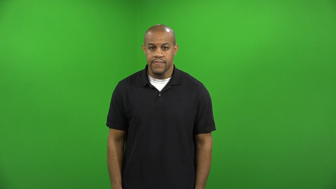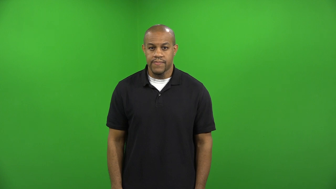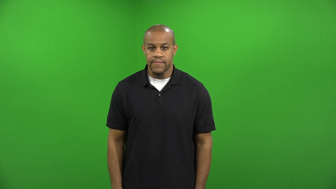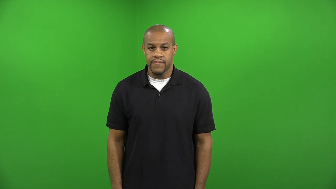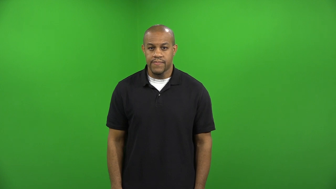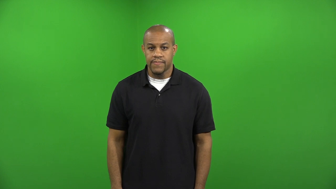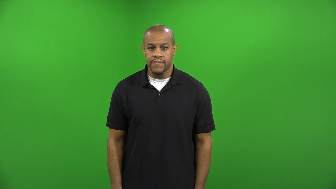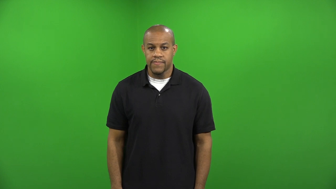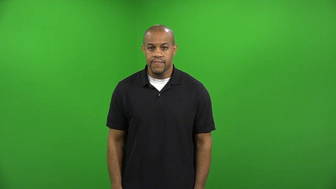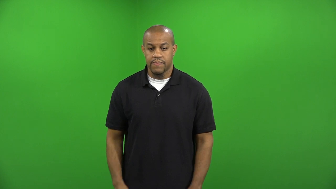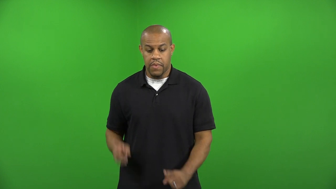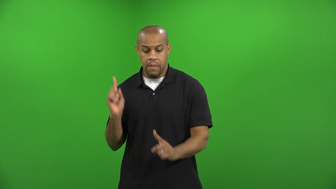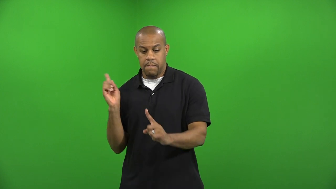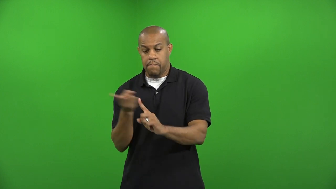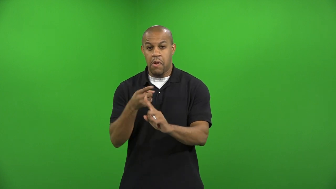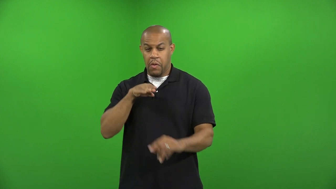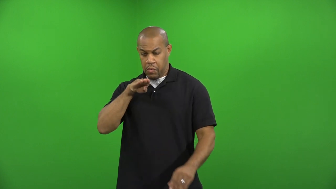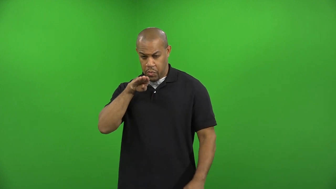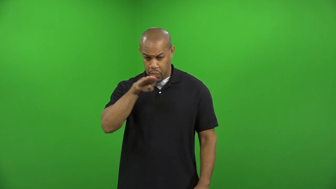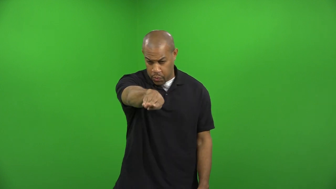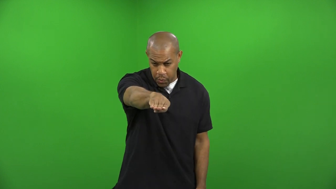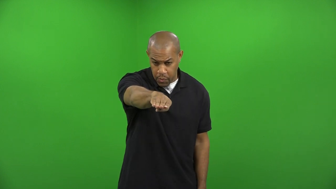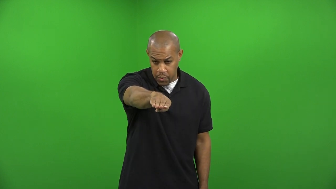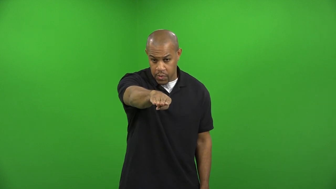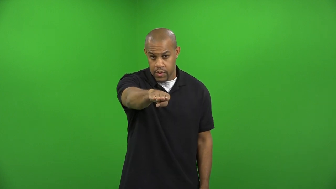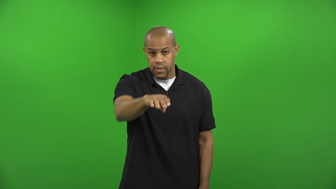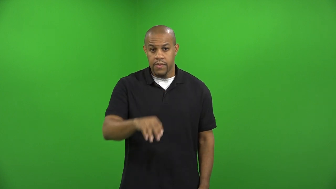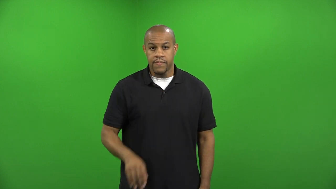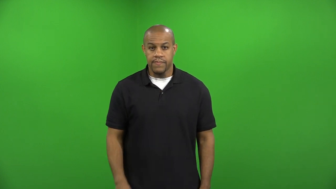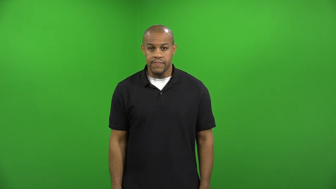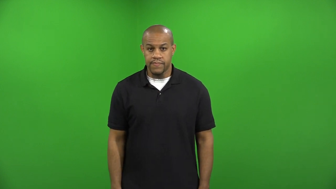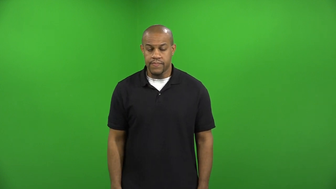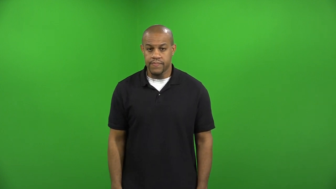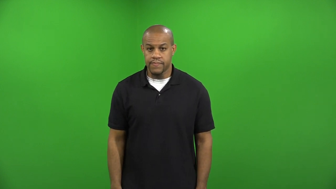Hit on a line,line drive,liner